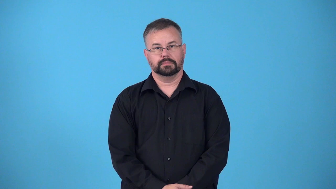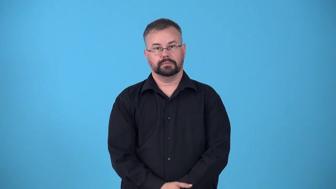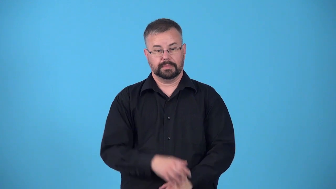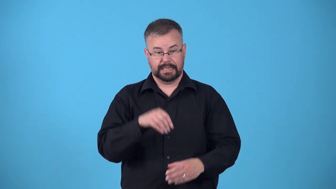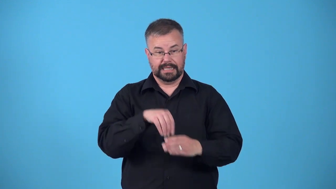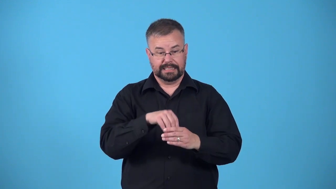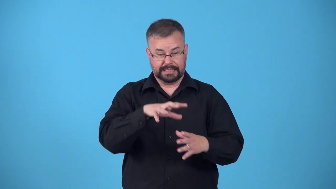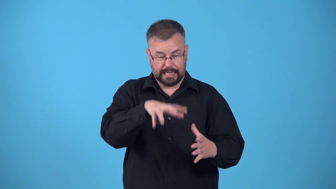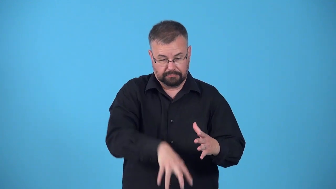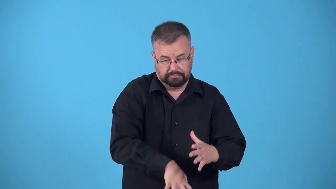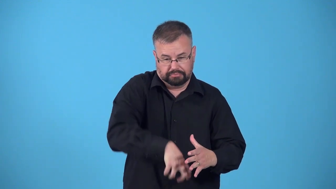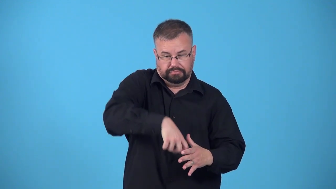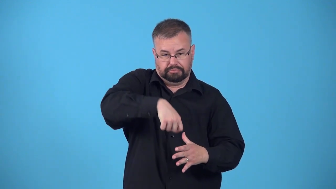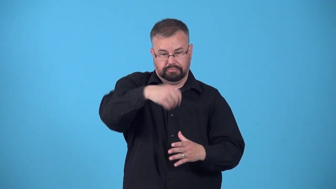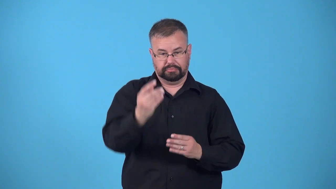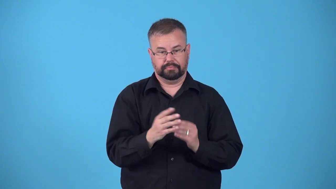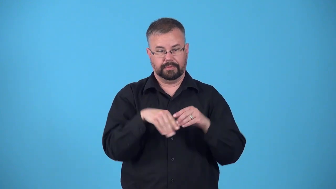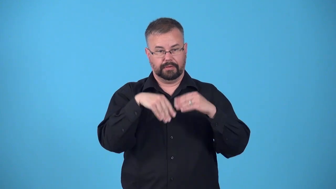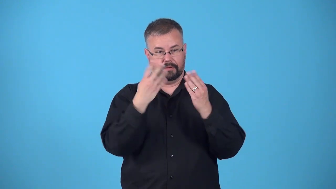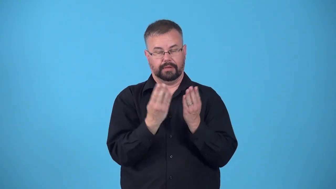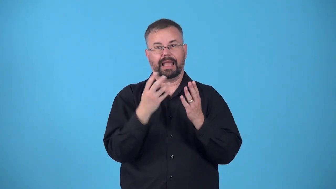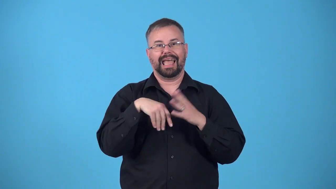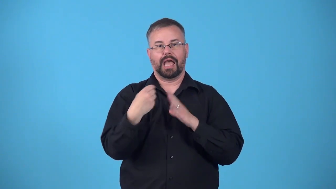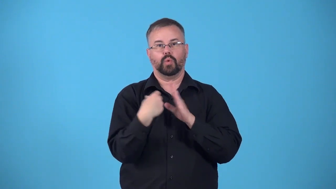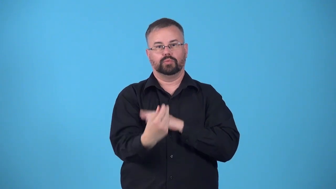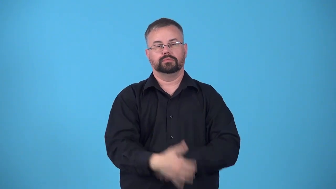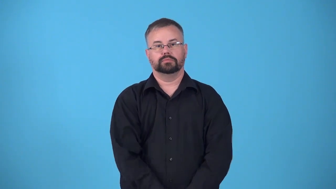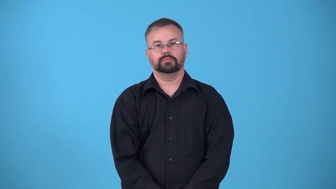turn inside out